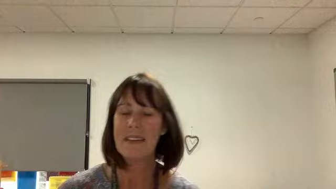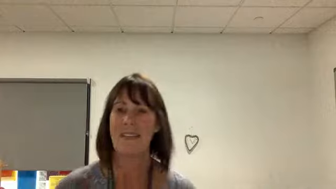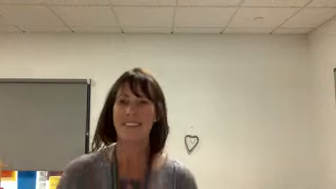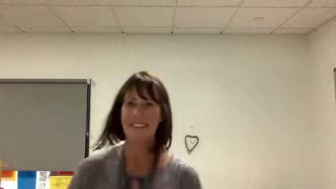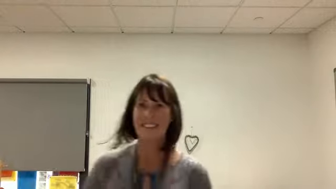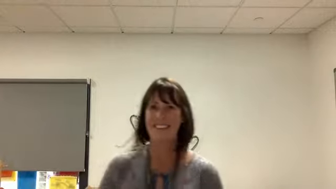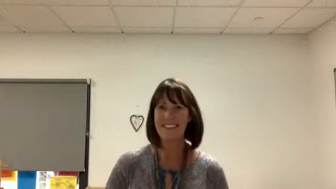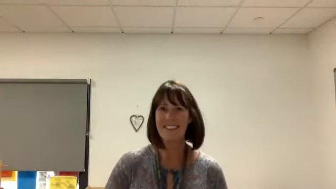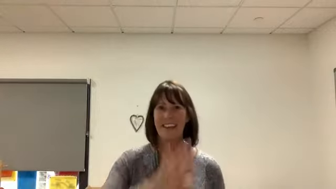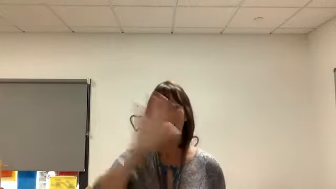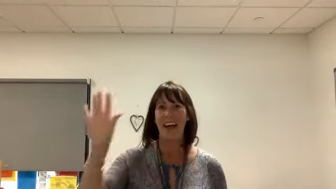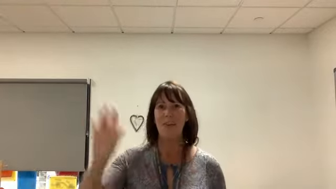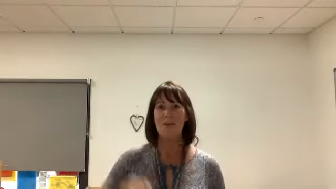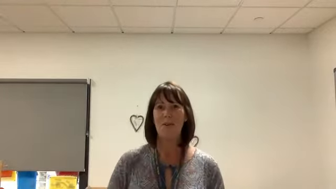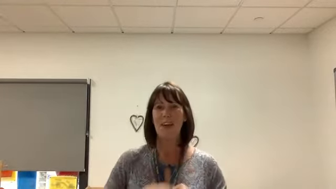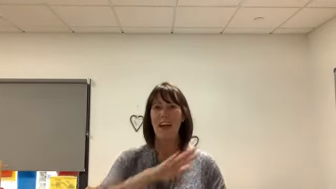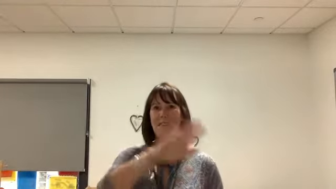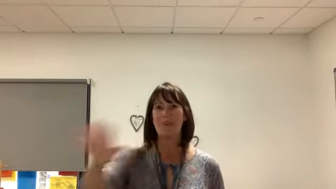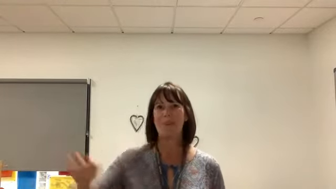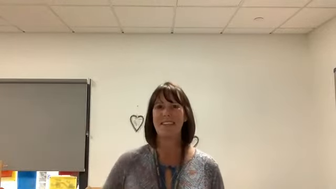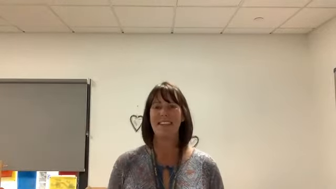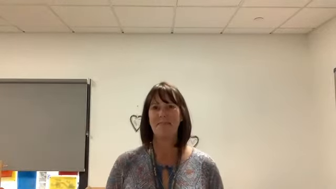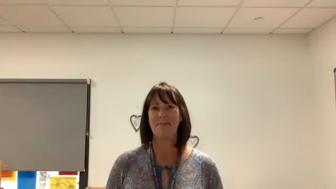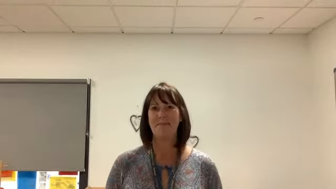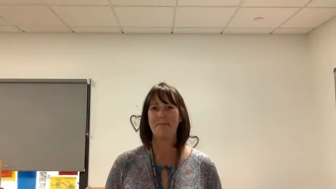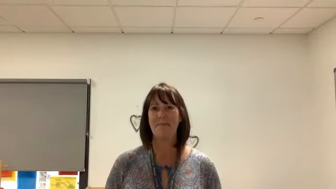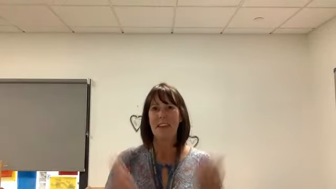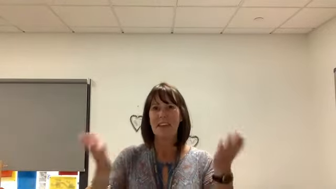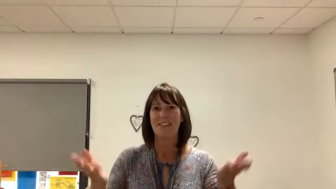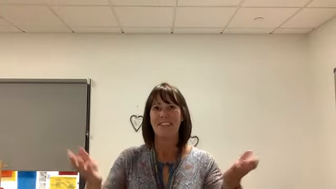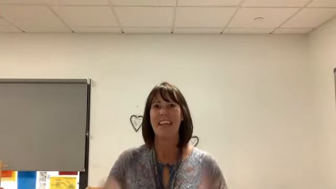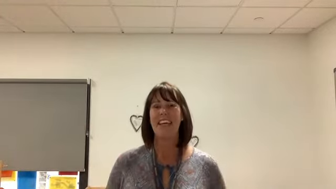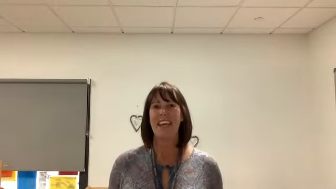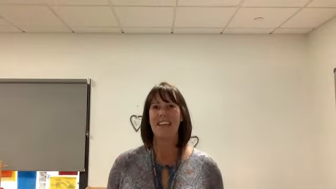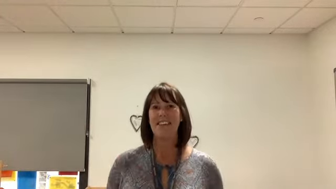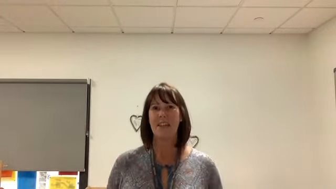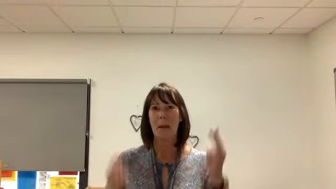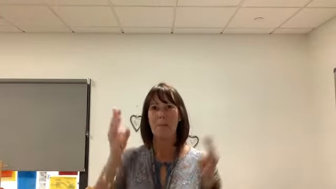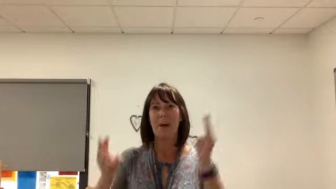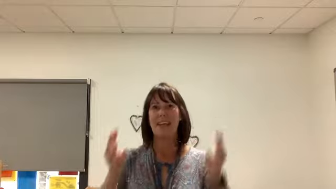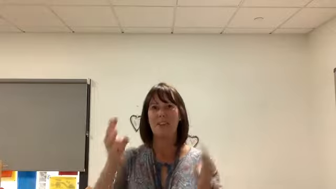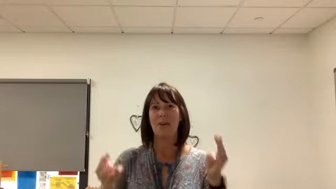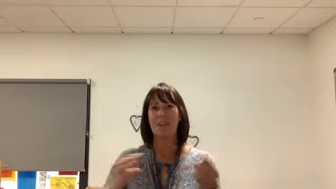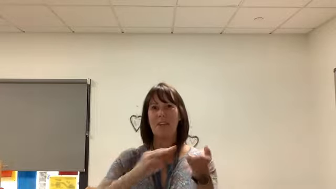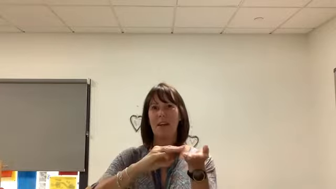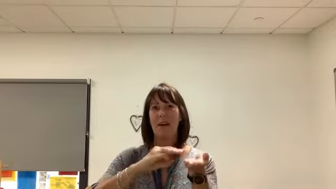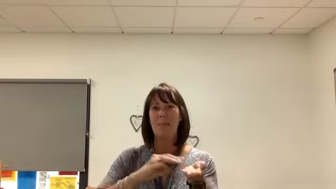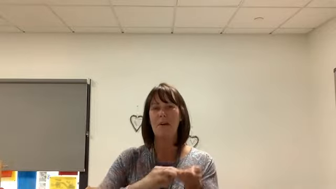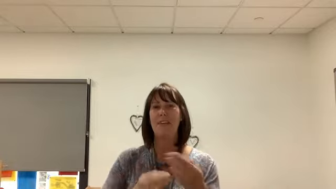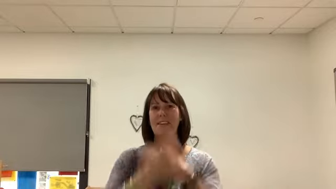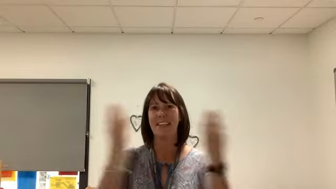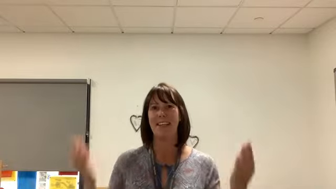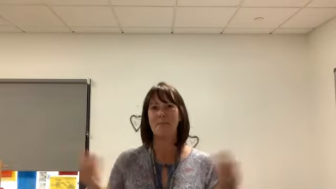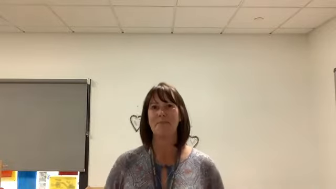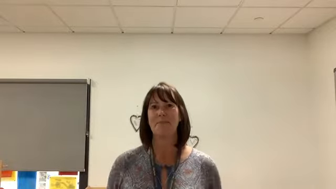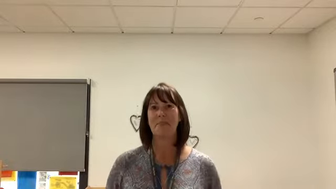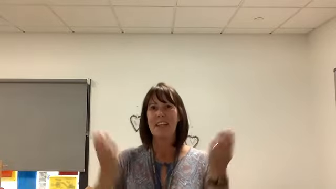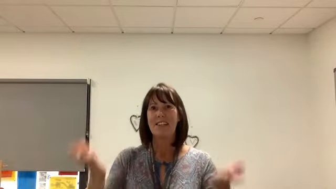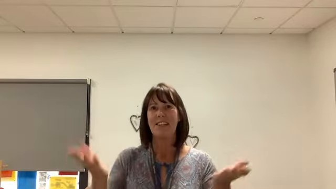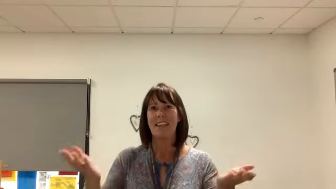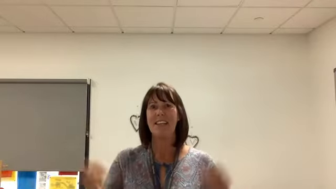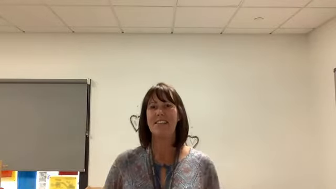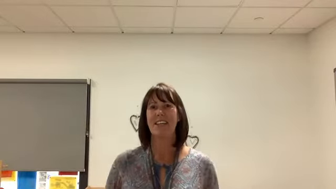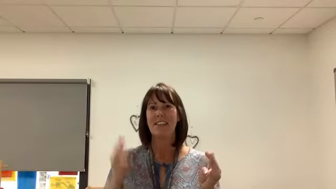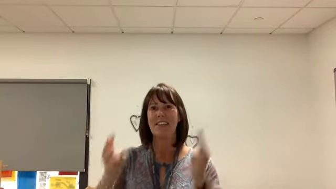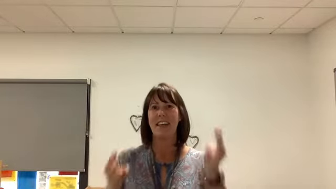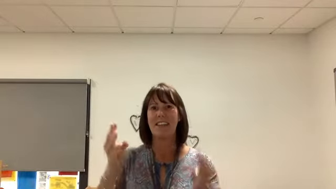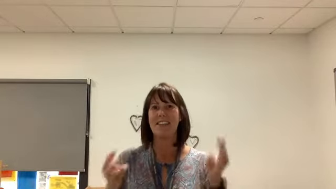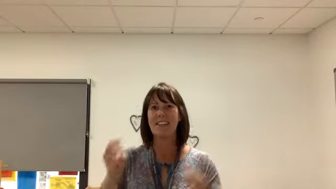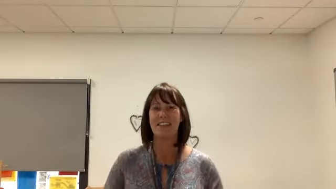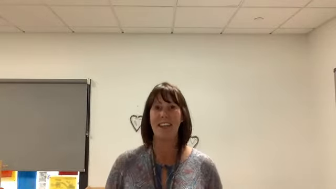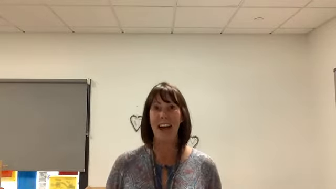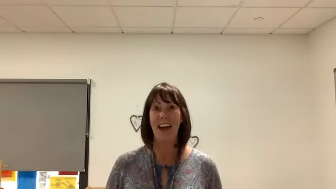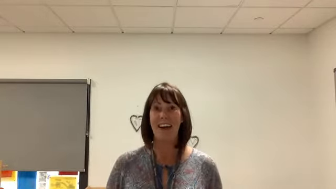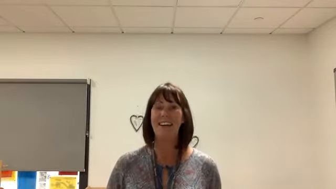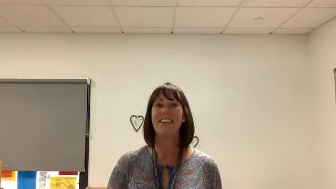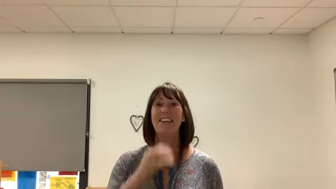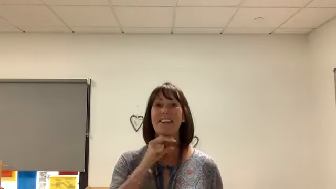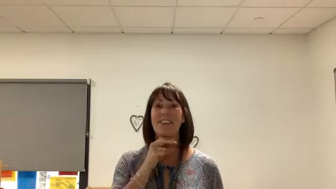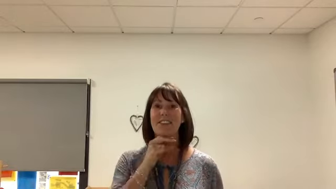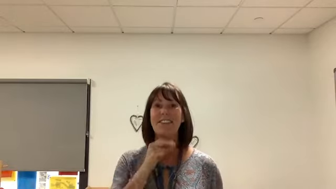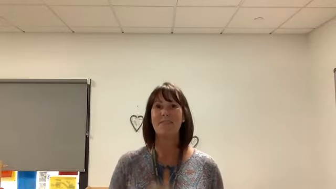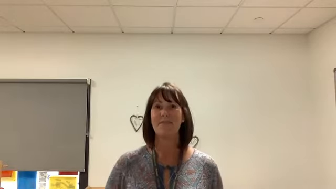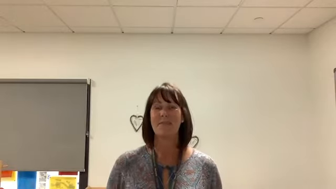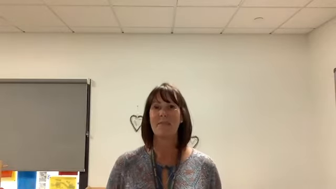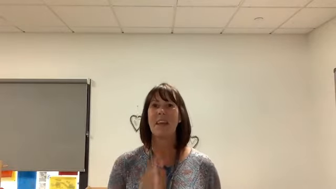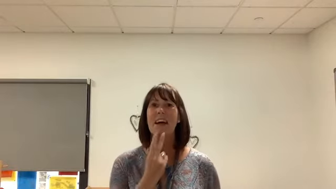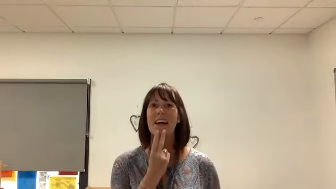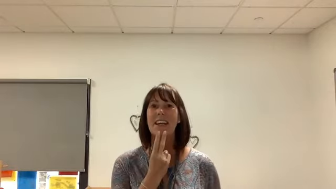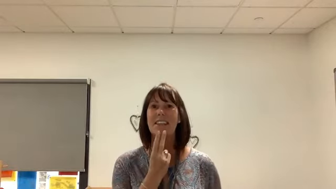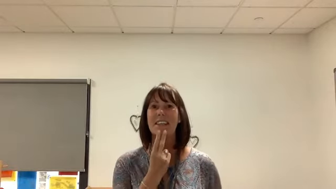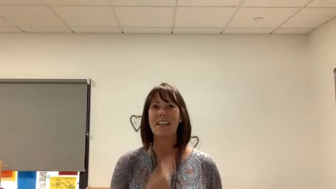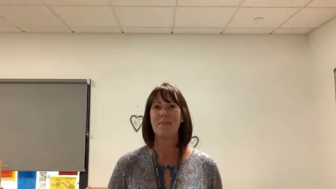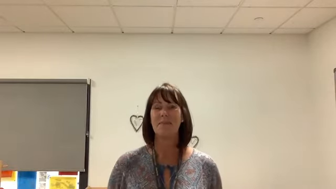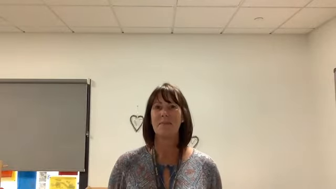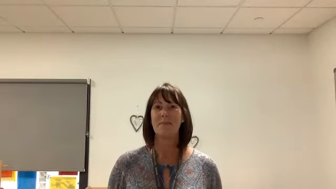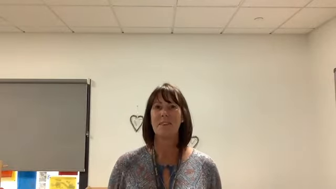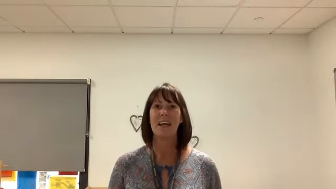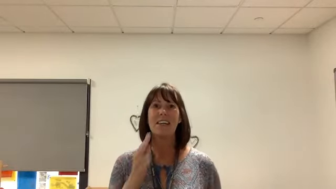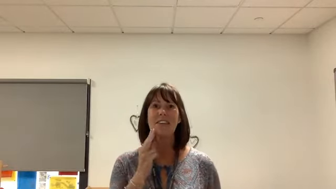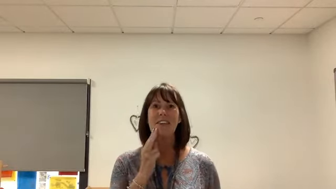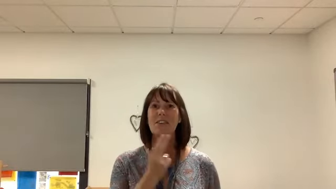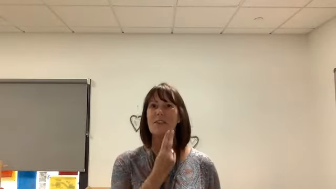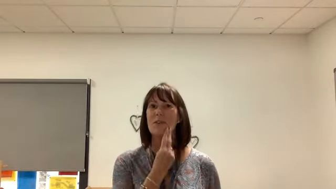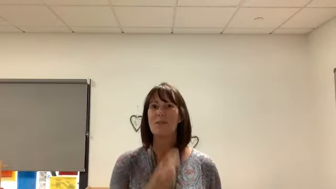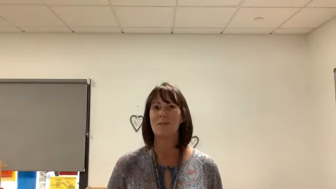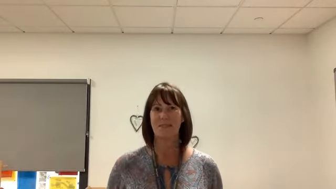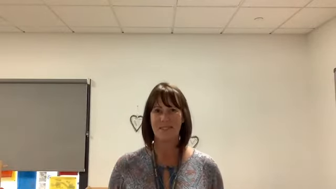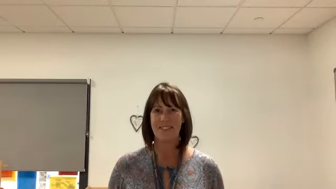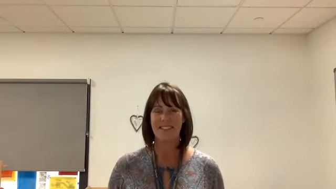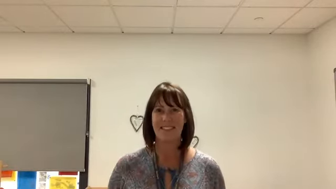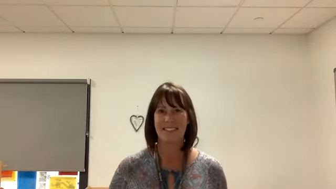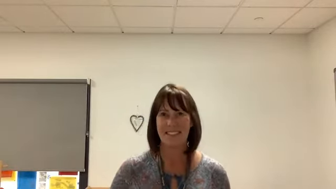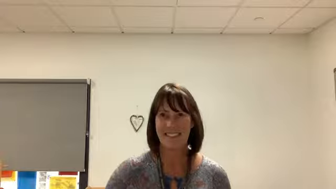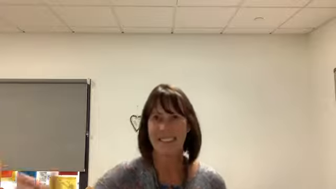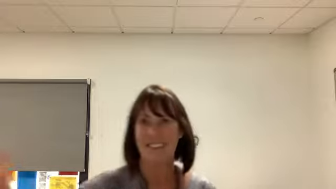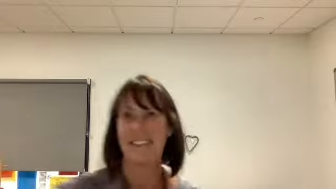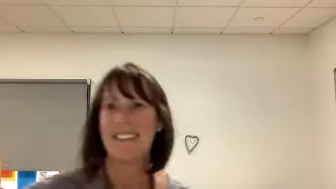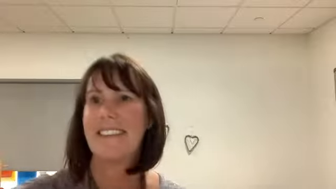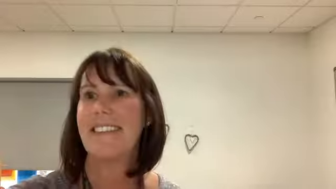Cousin, Auntie & Uncle